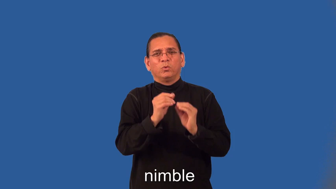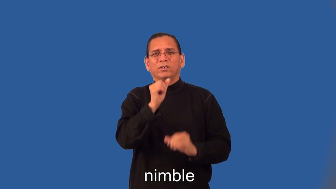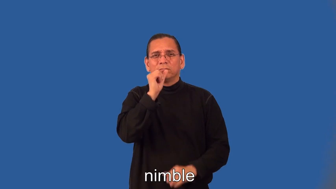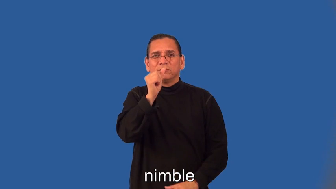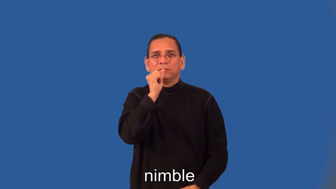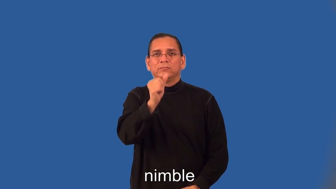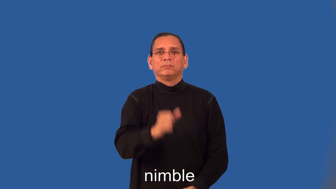nutty-flavor